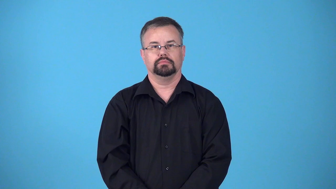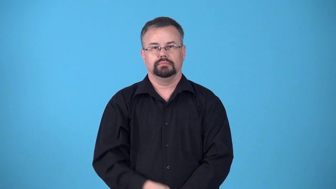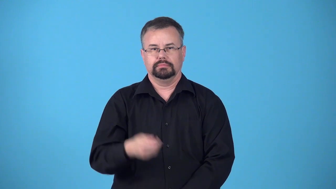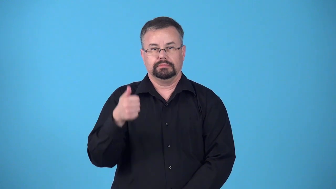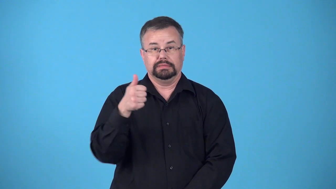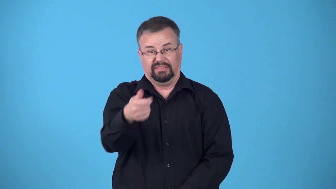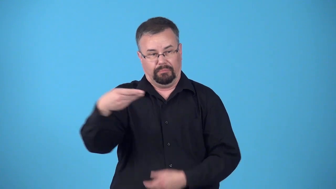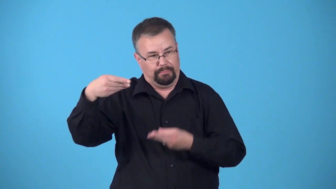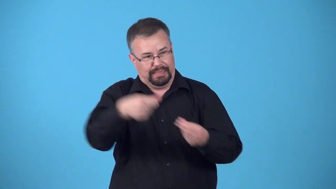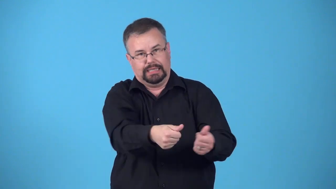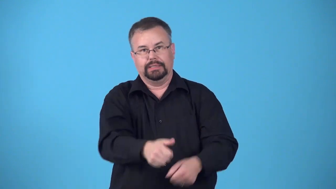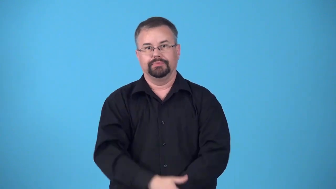out of your own pocket